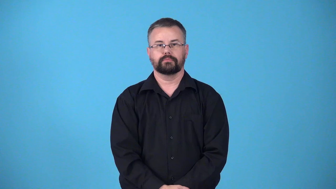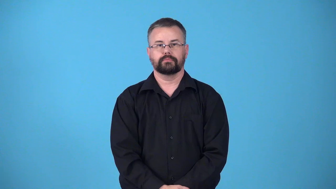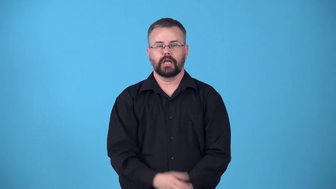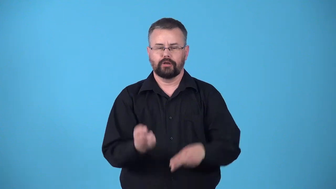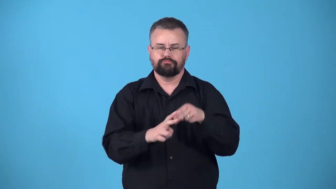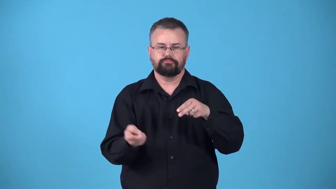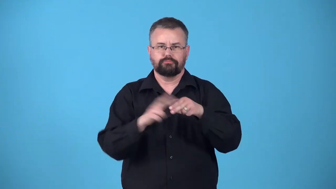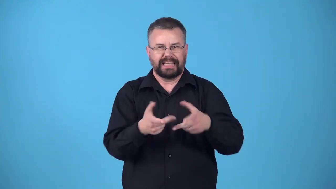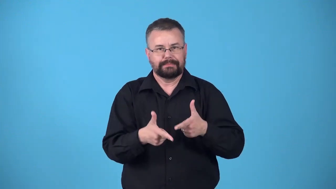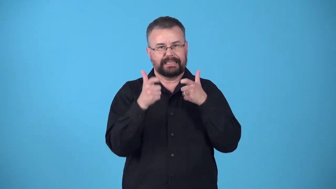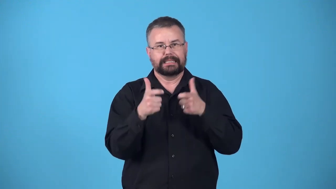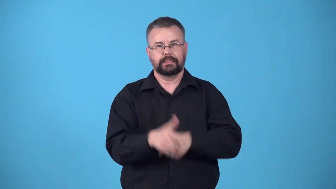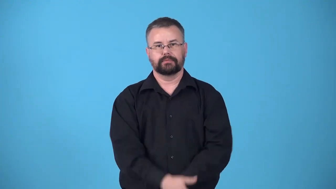gather pace